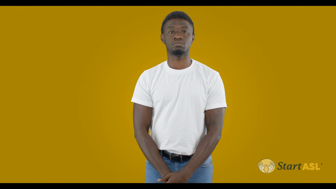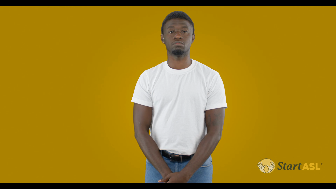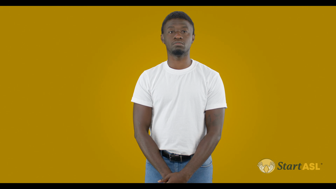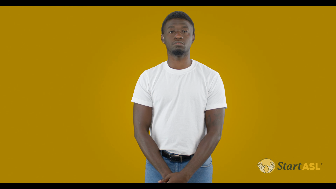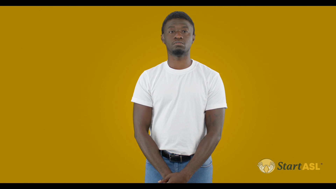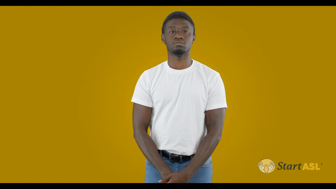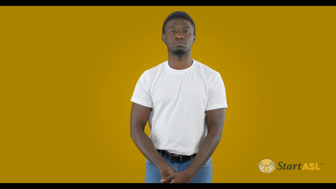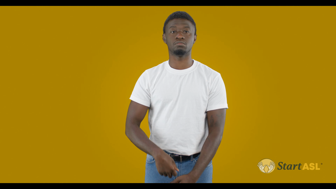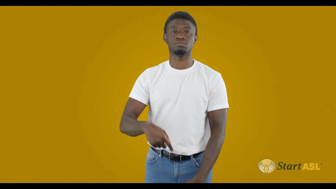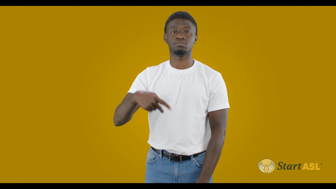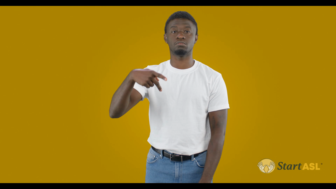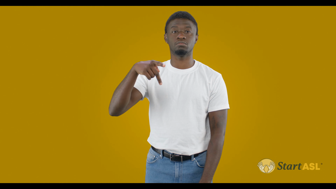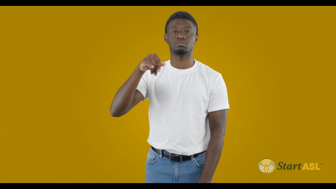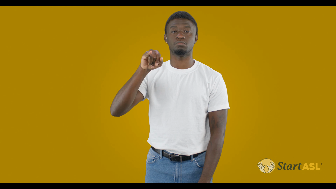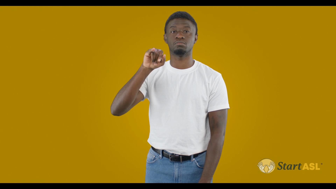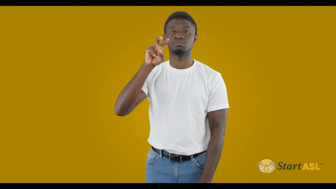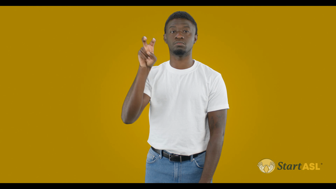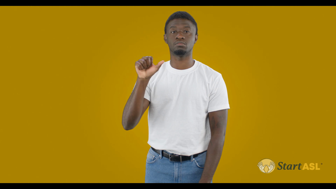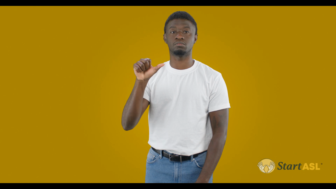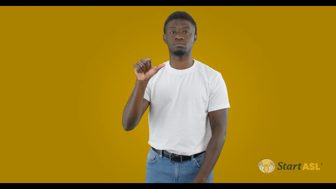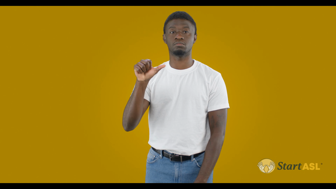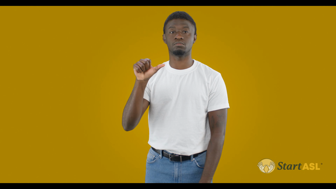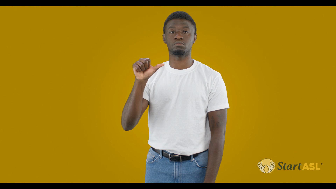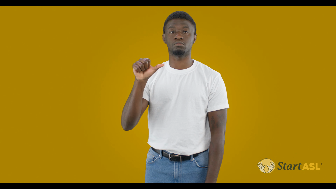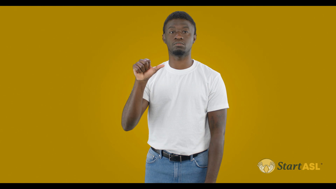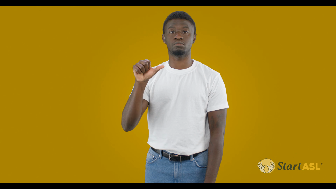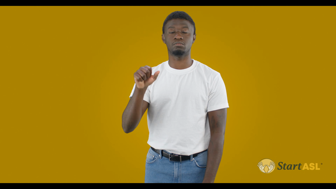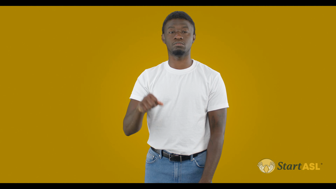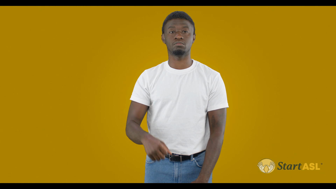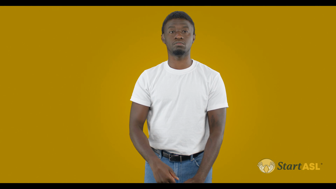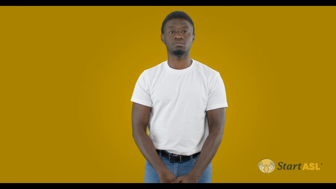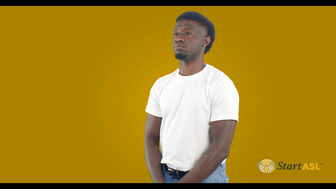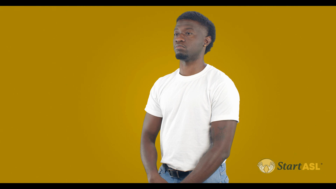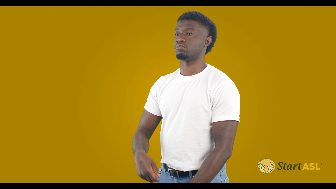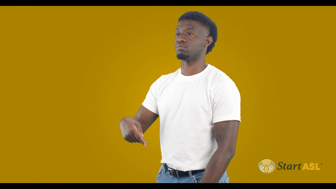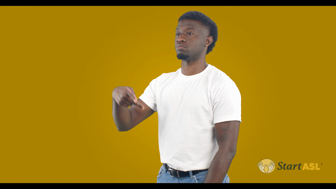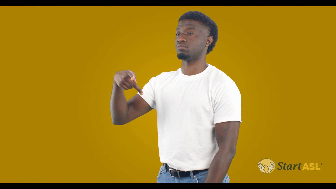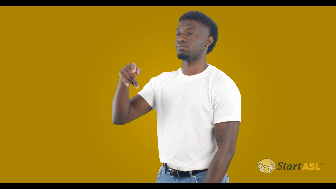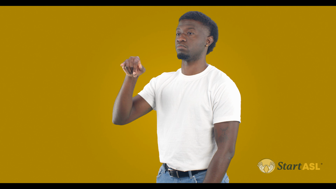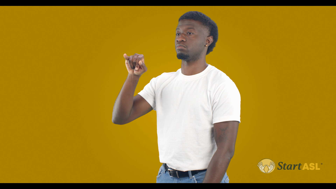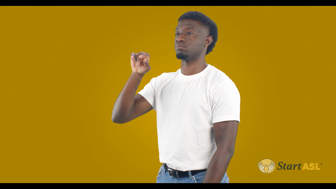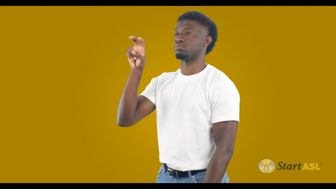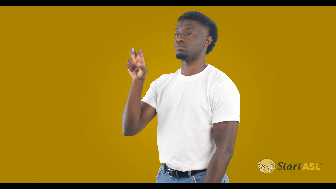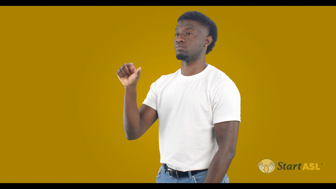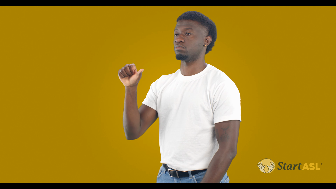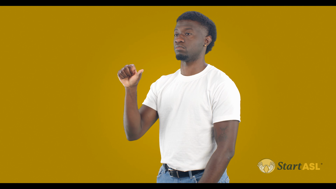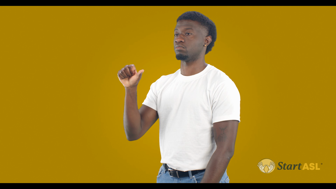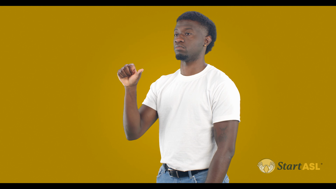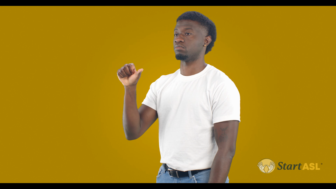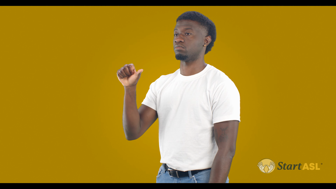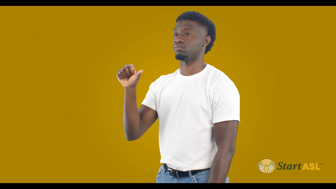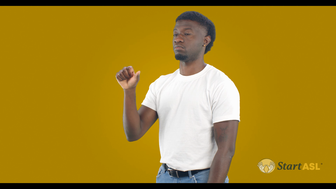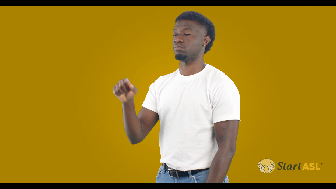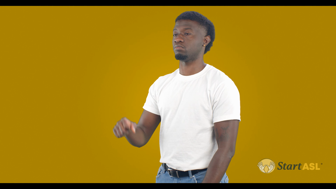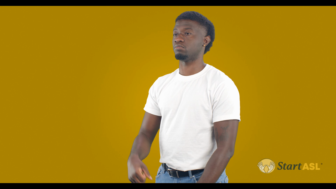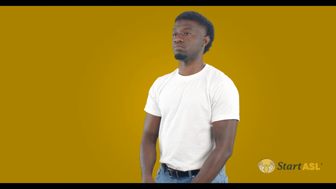pizza